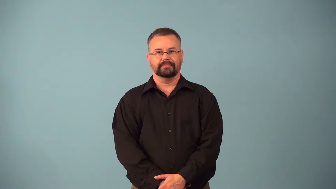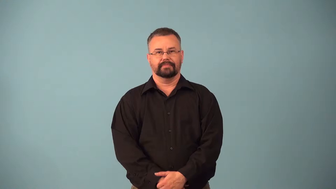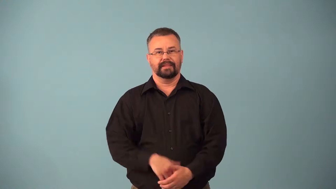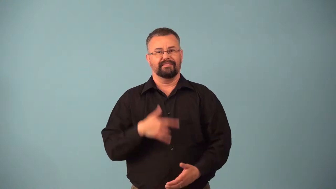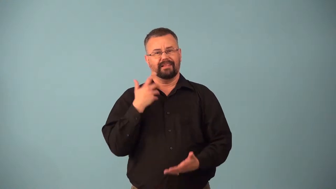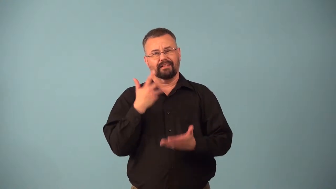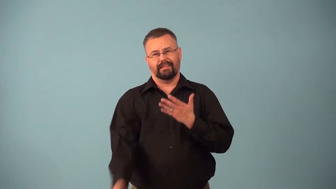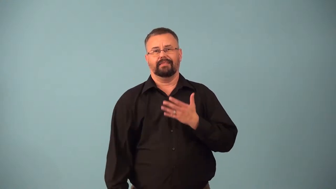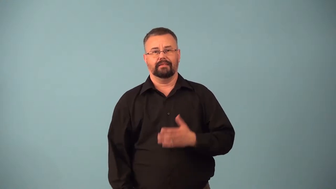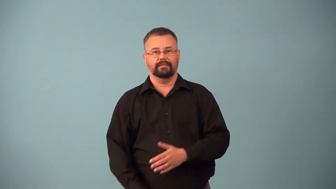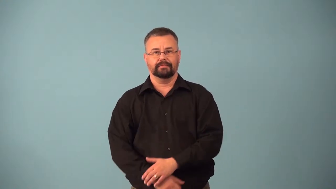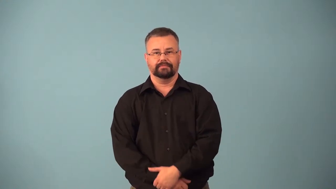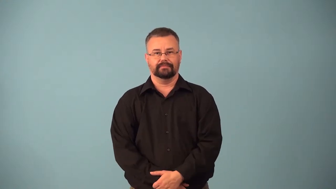benumb